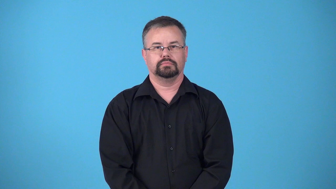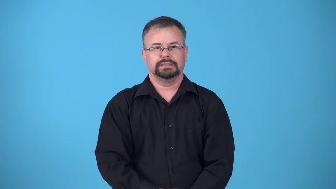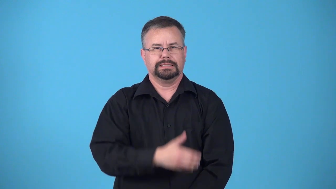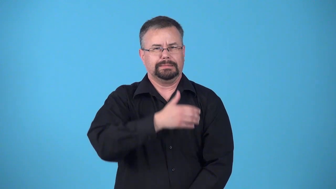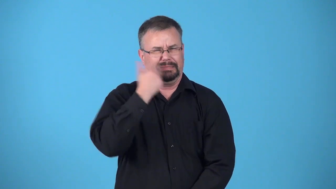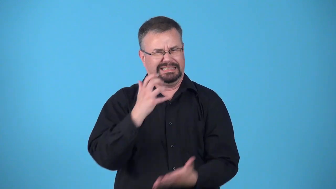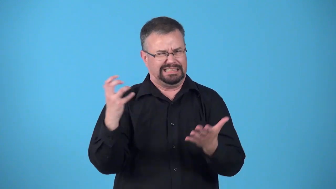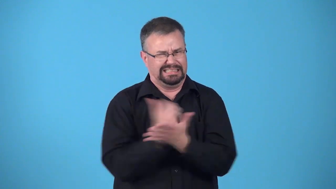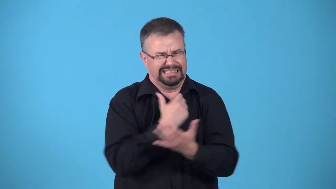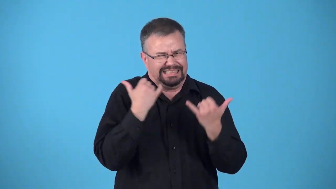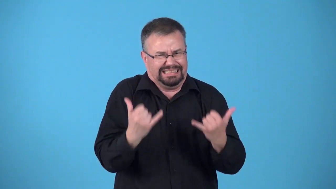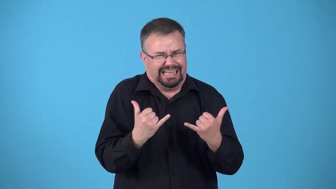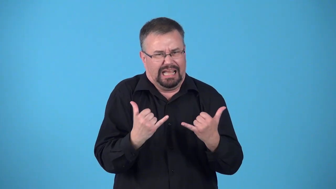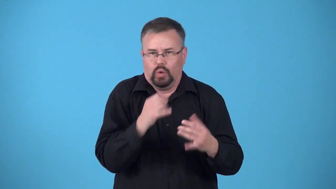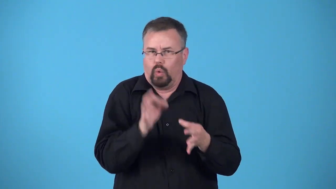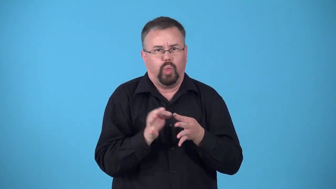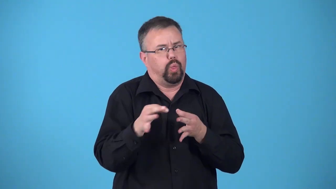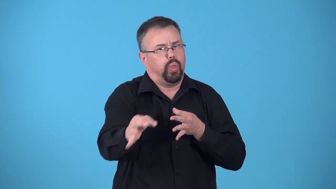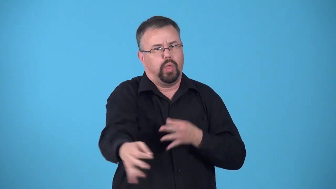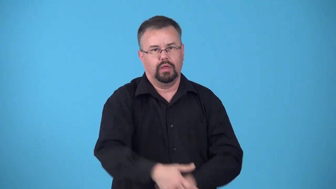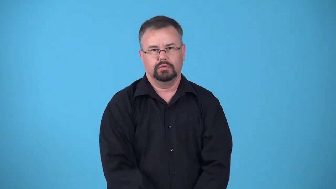no time like the present